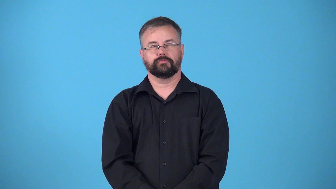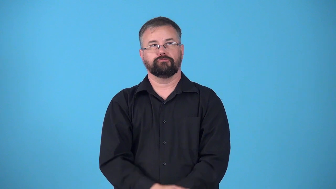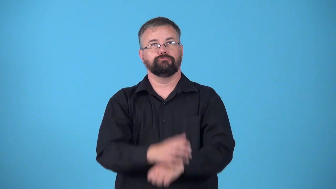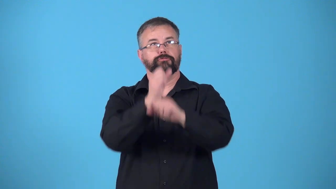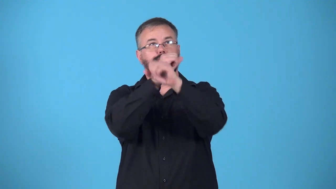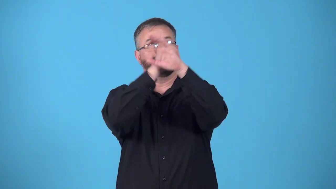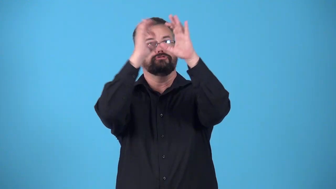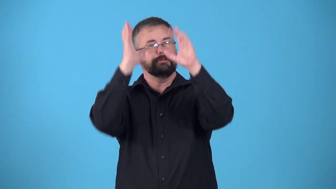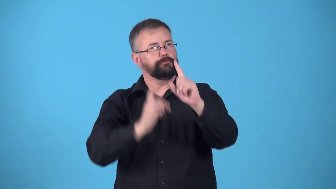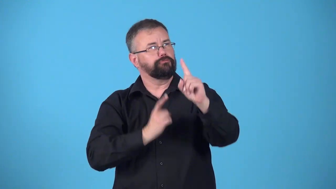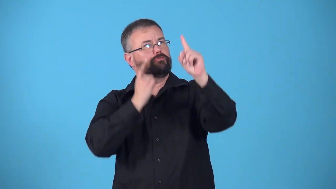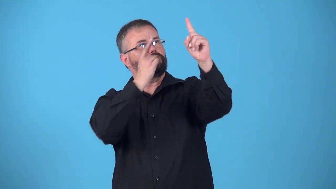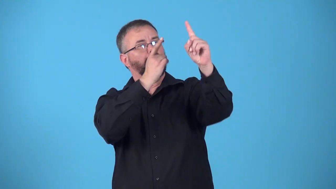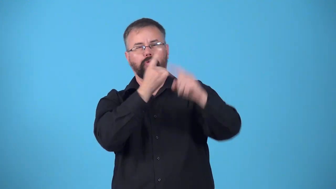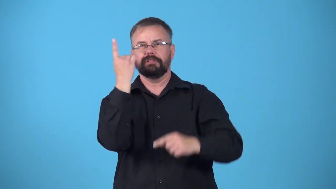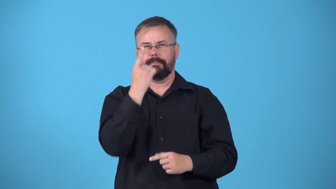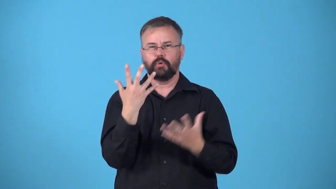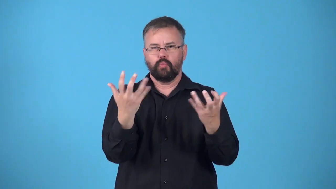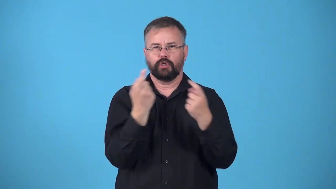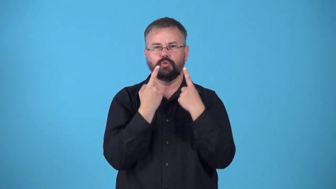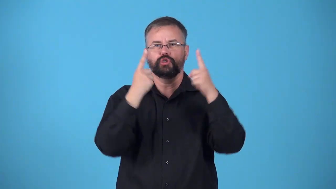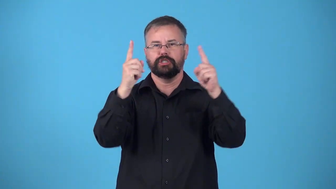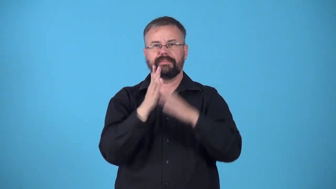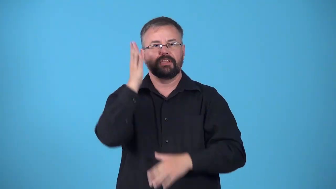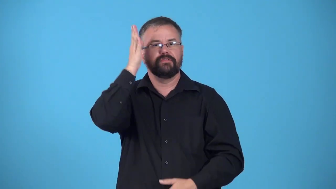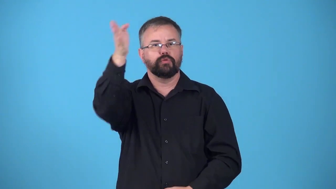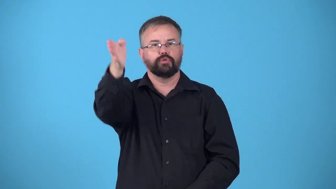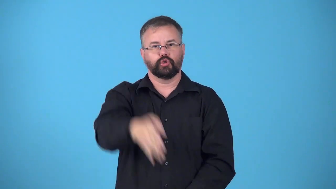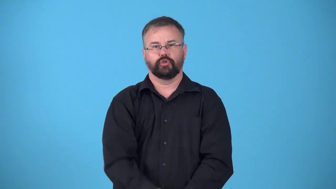dream